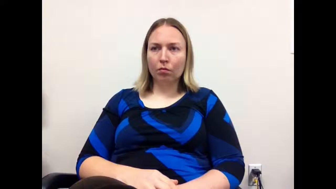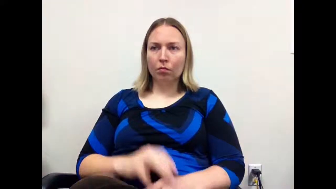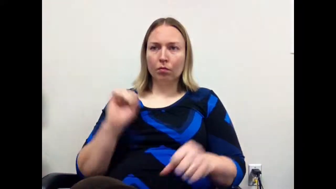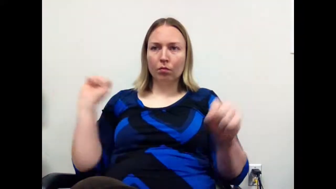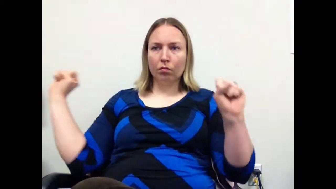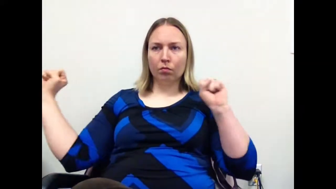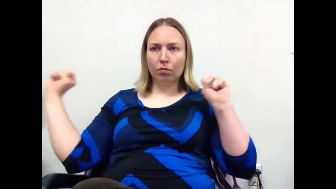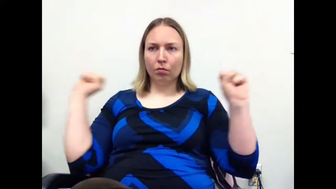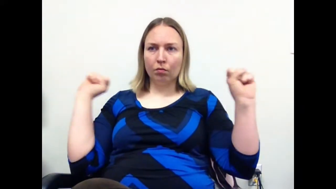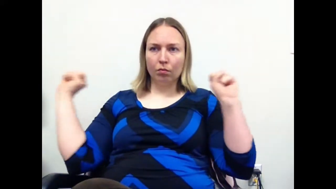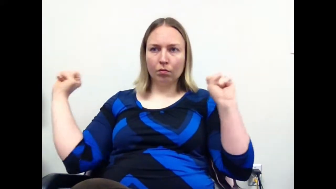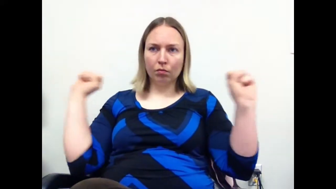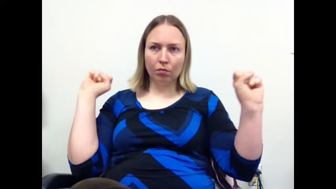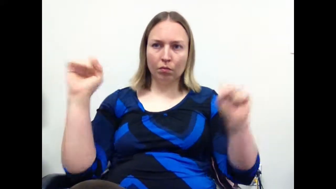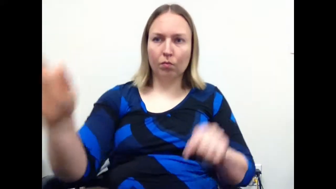TOWEL